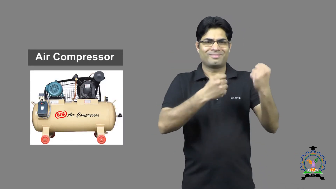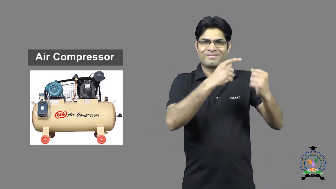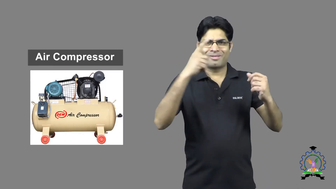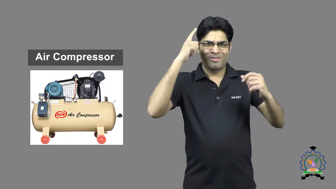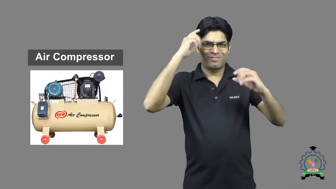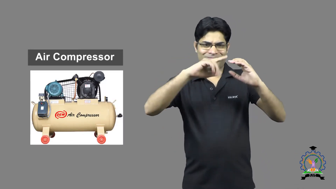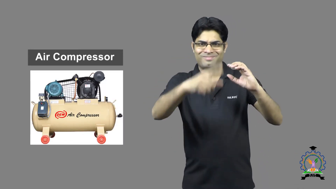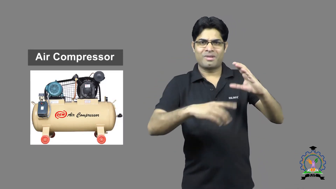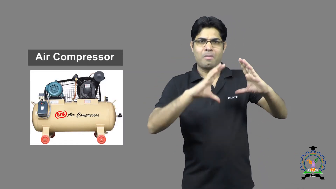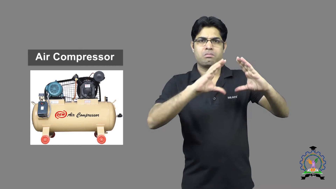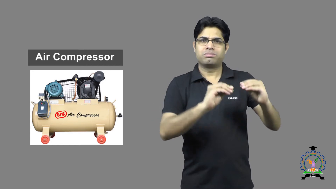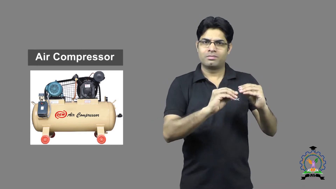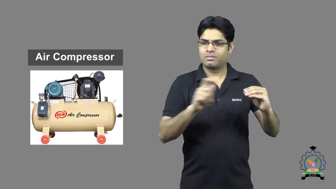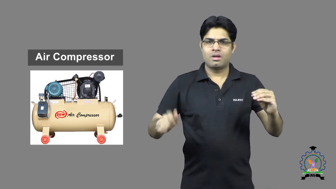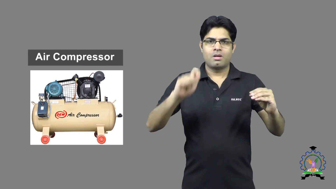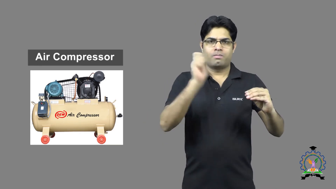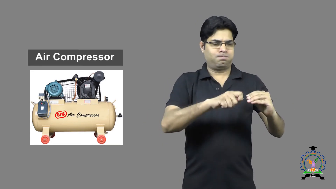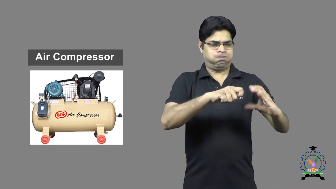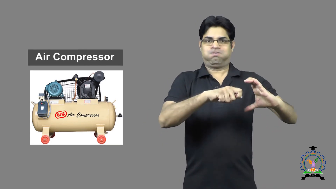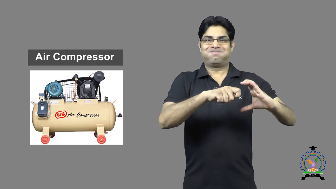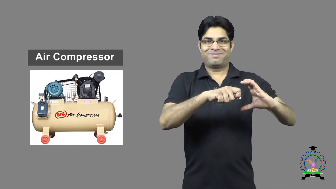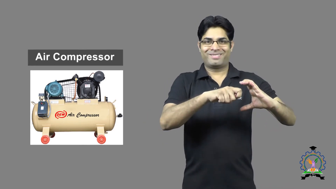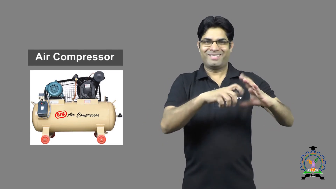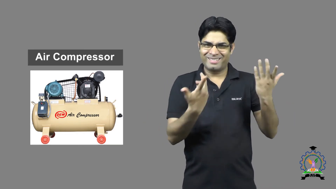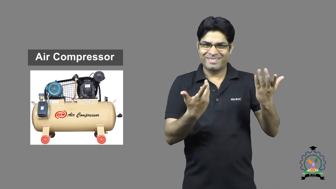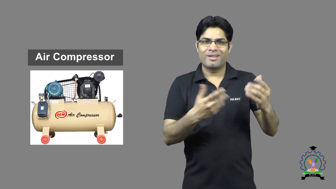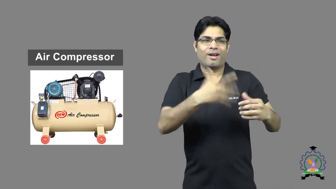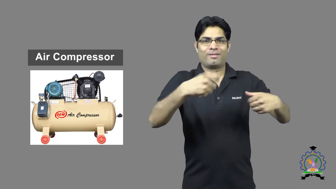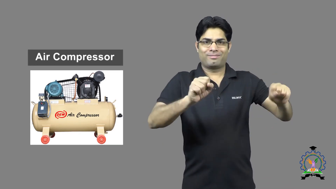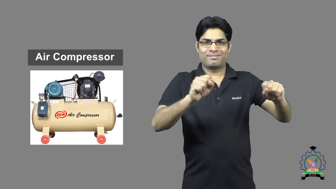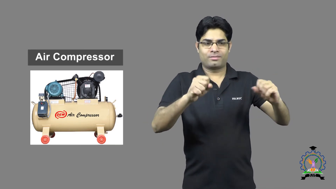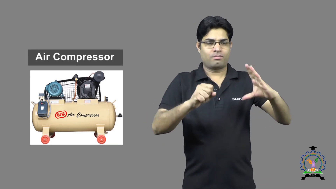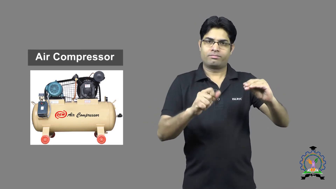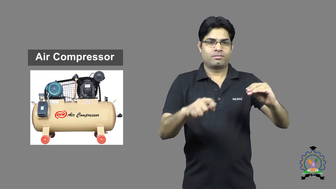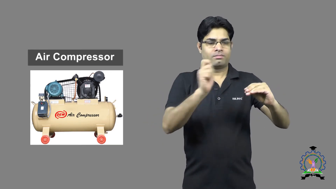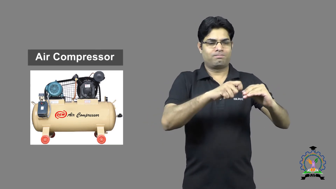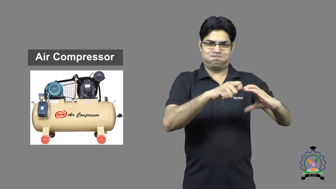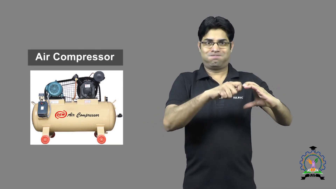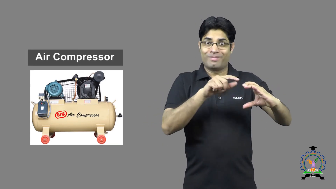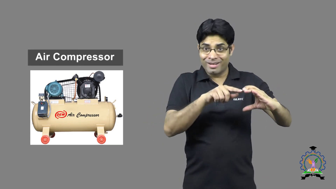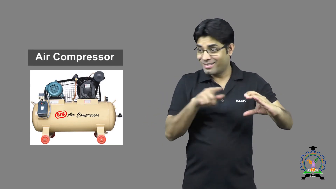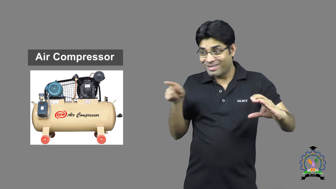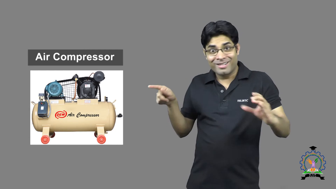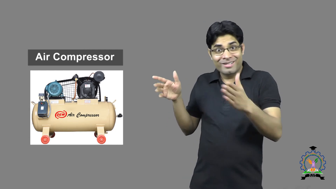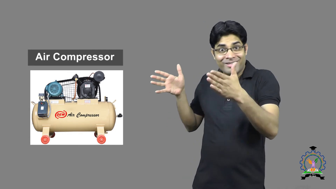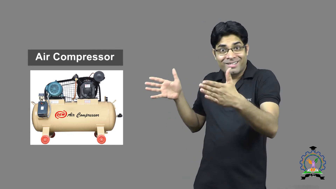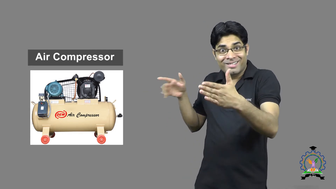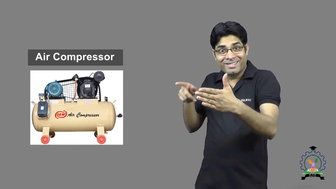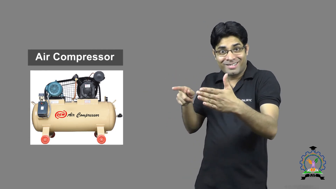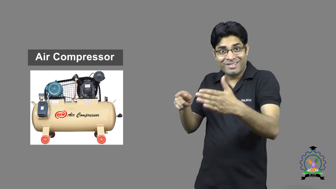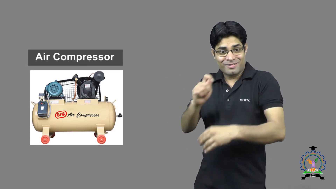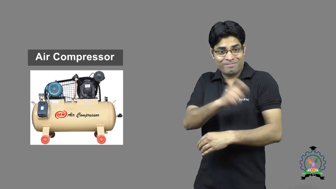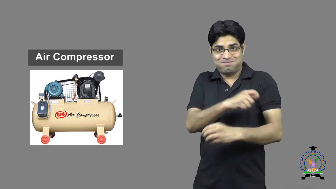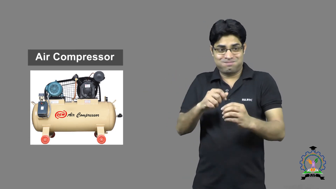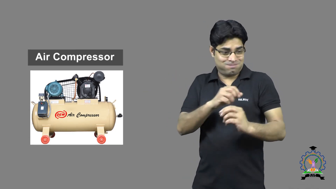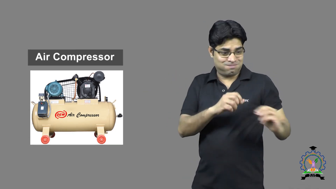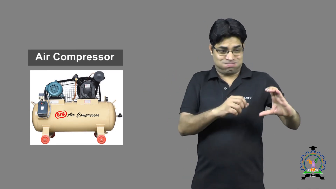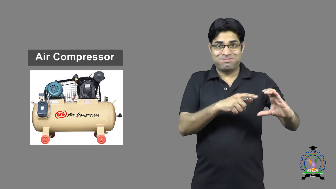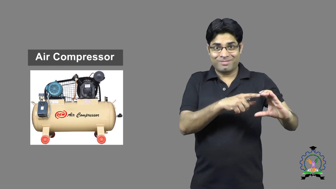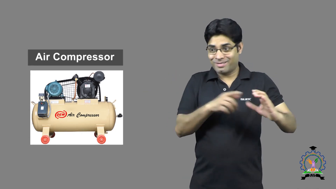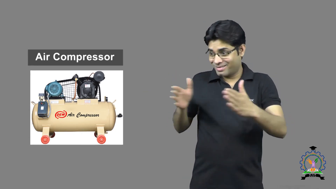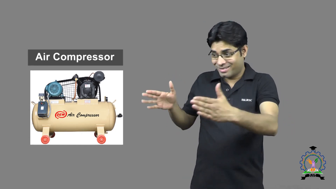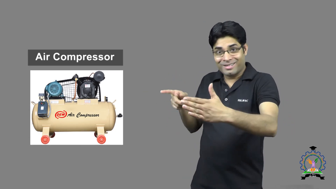air compressor